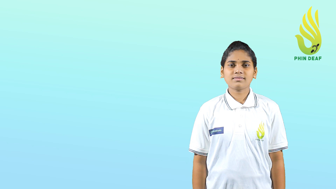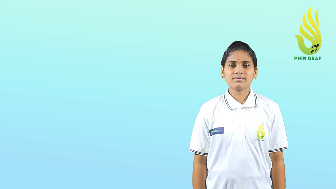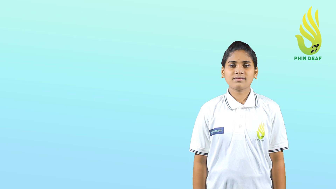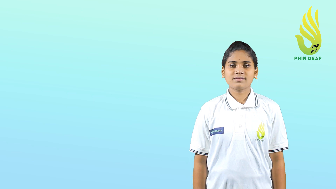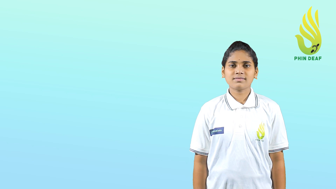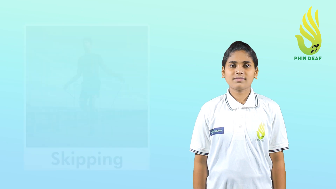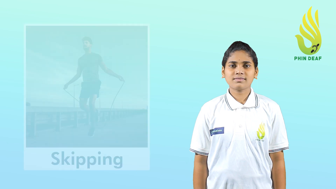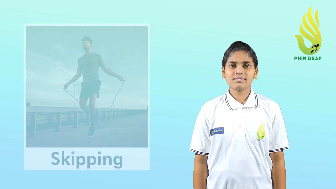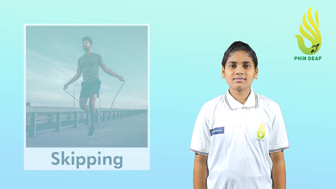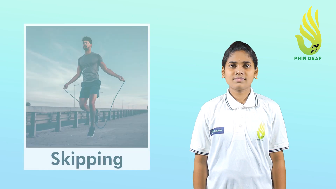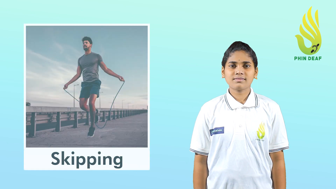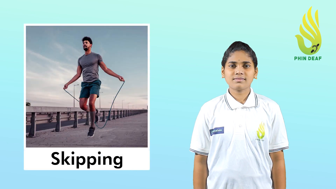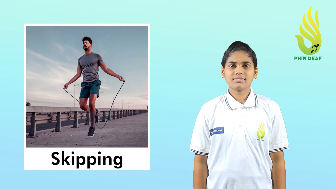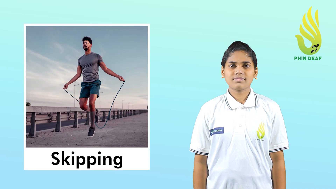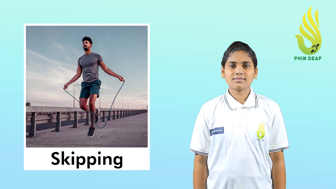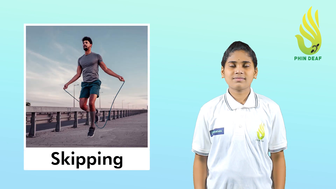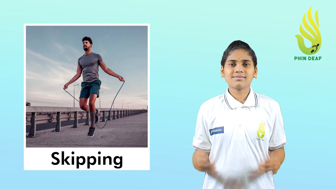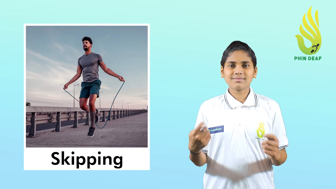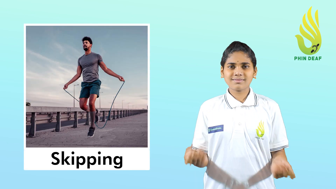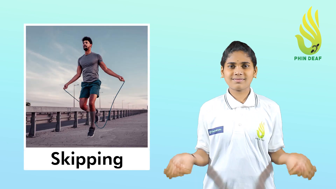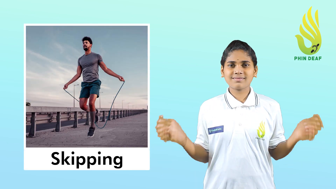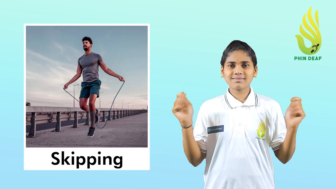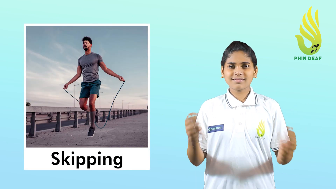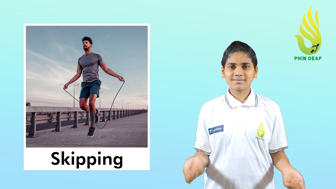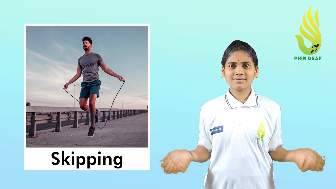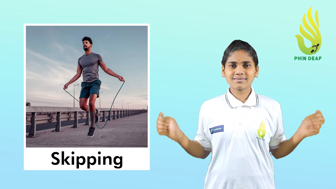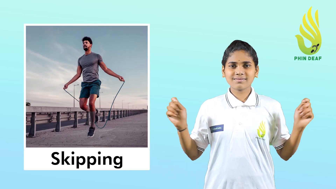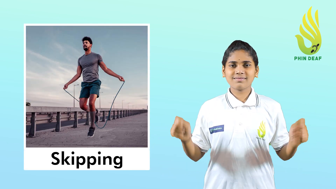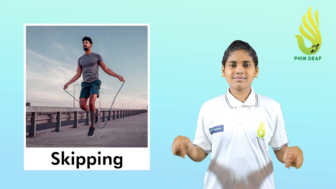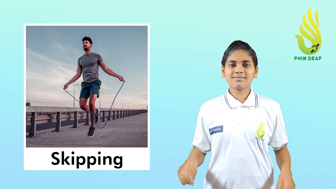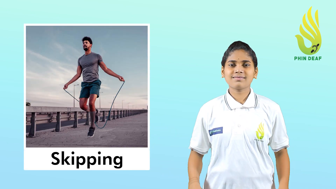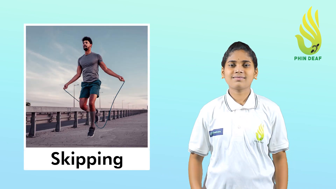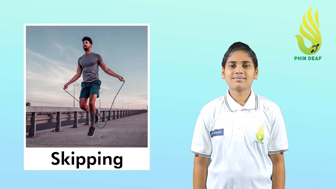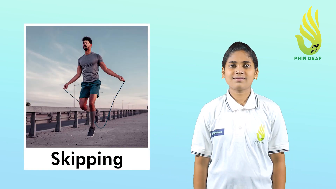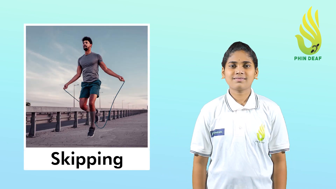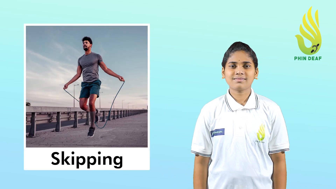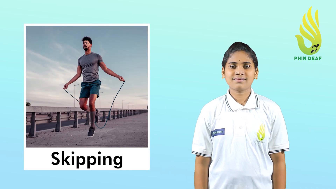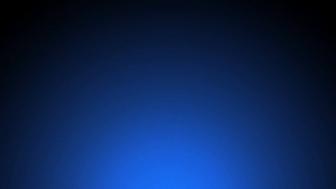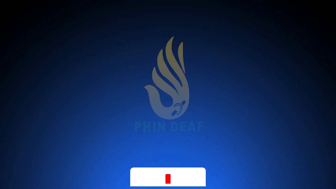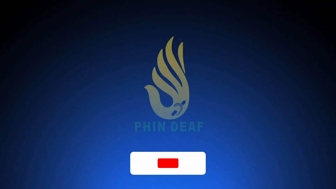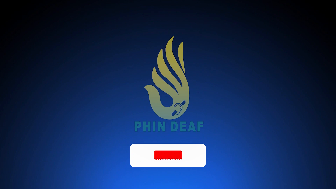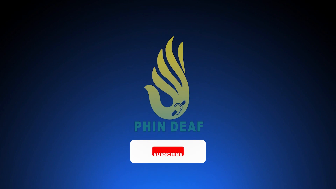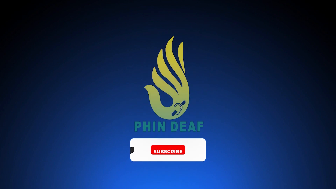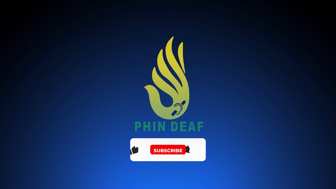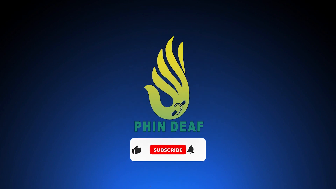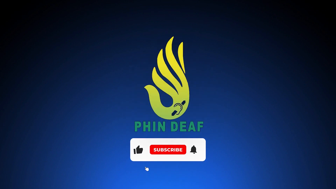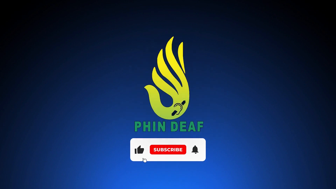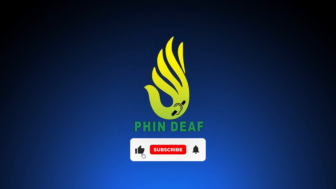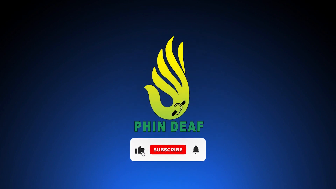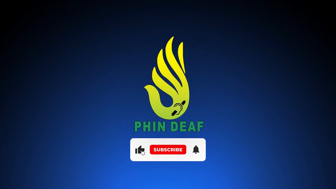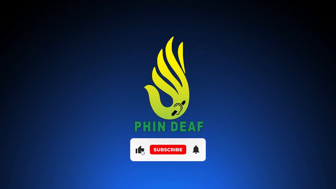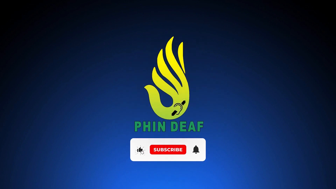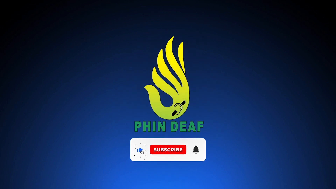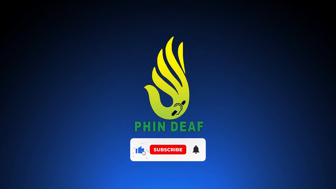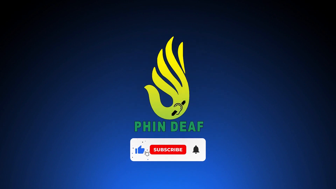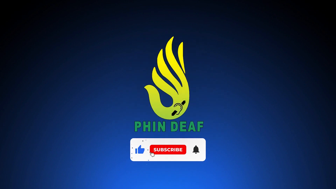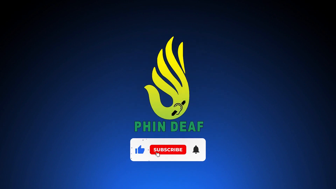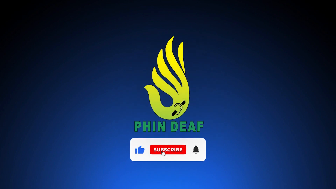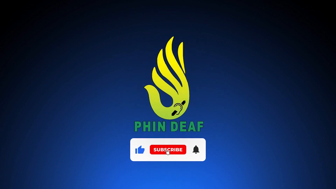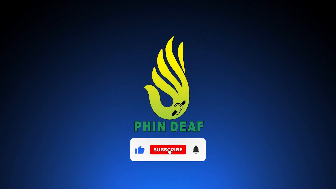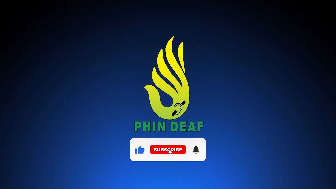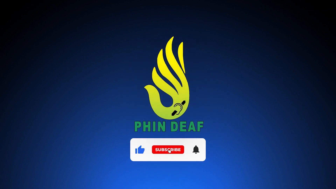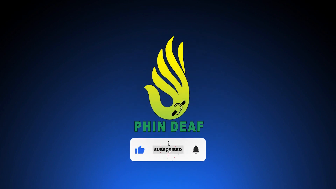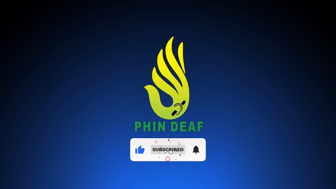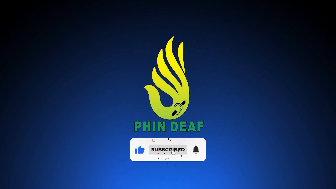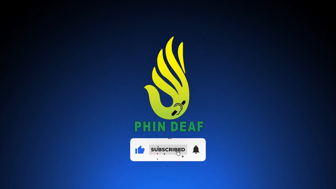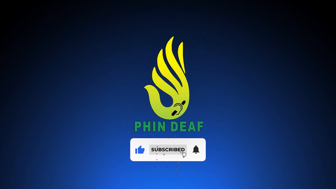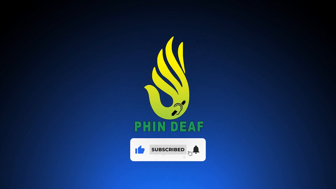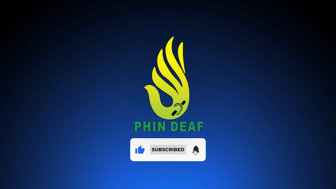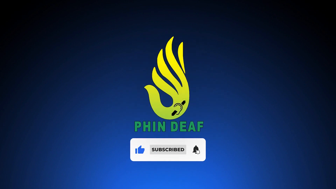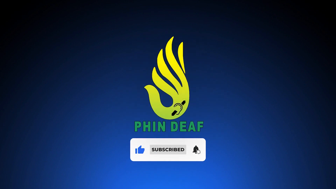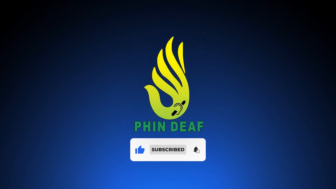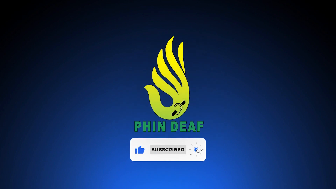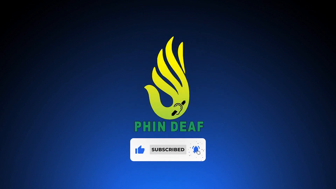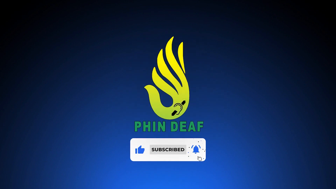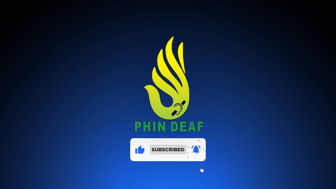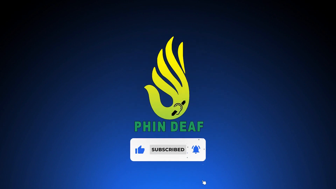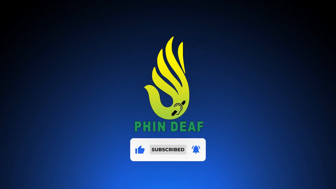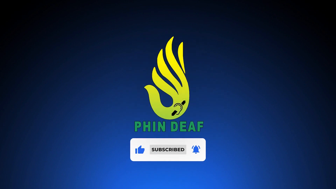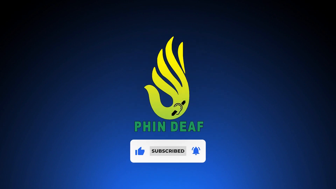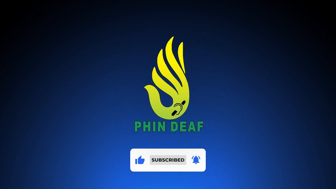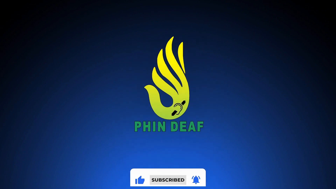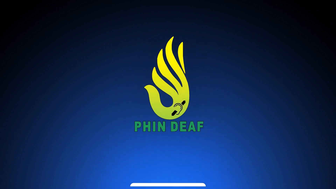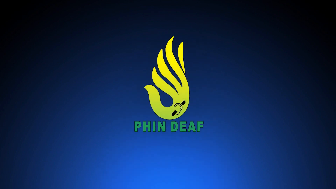Skipping